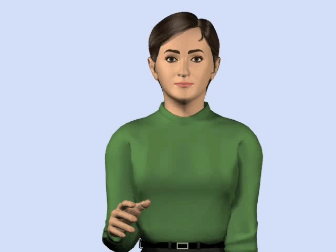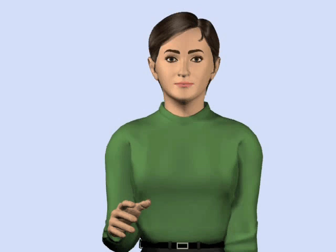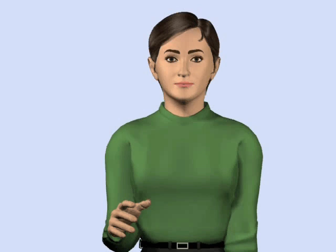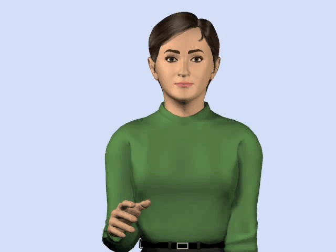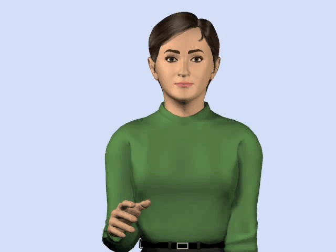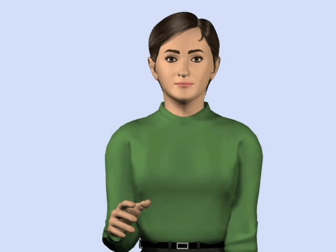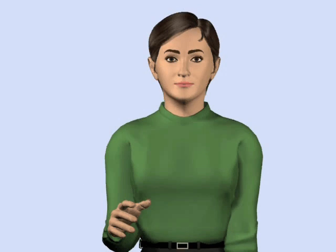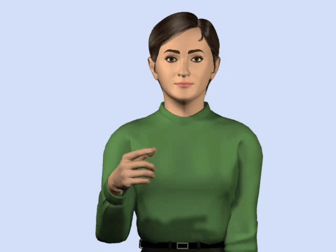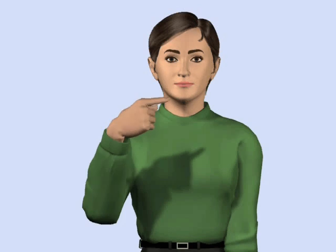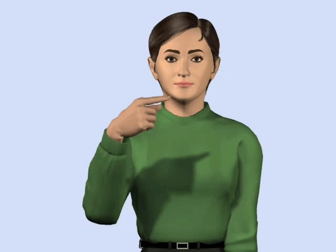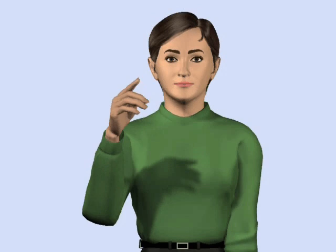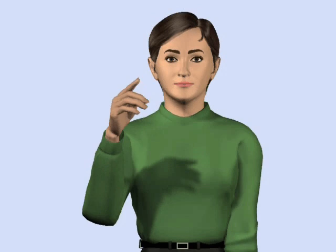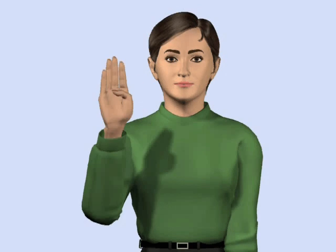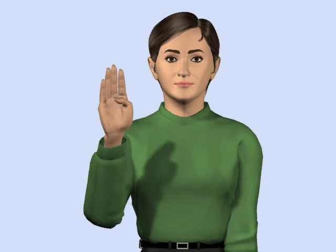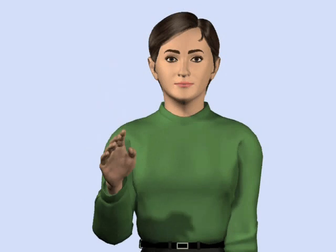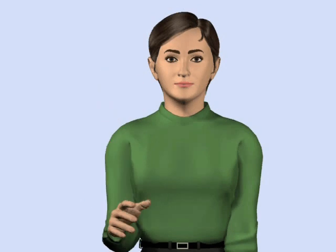Grand Blanc,MI,Green BAy,WI